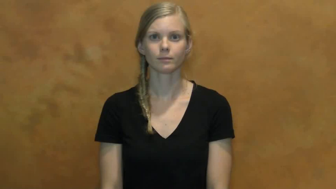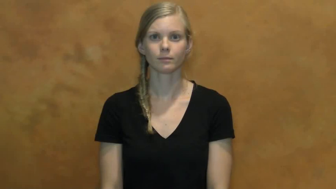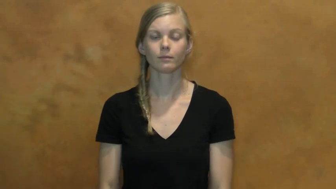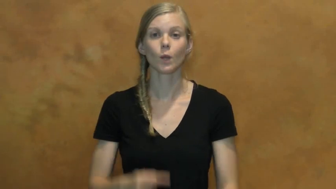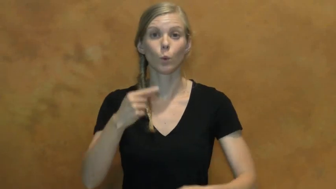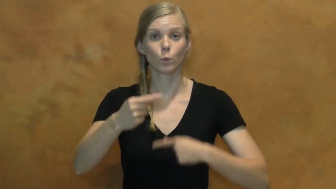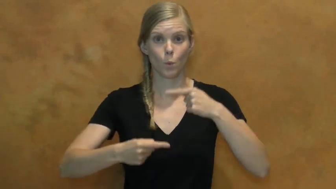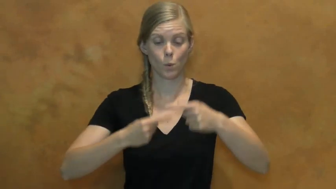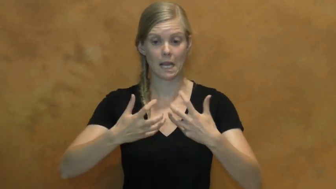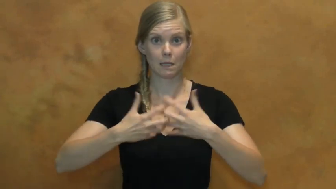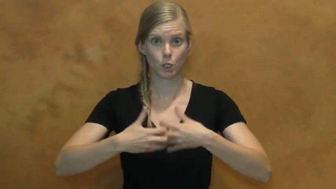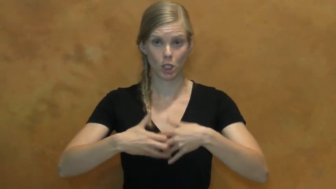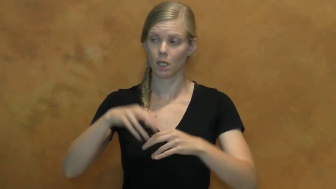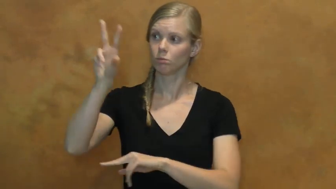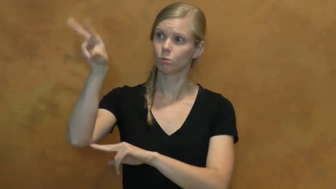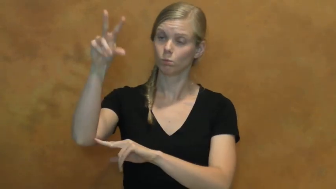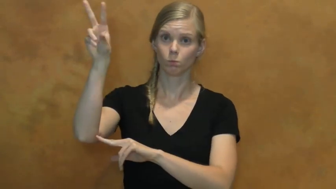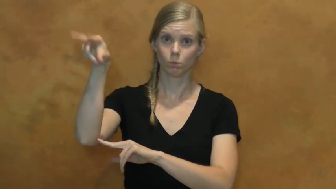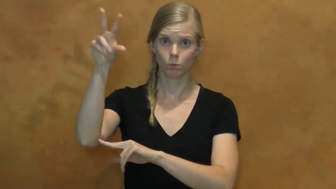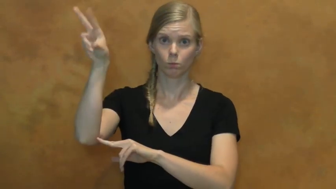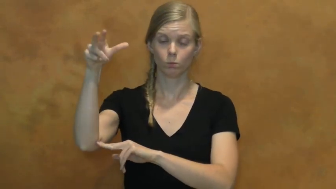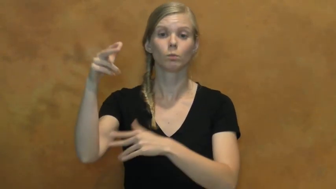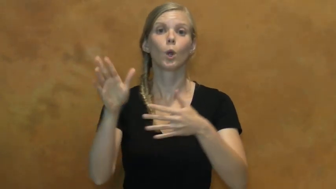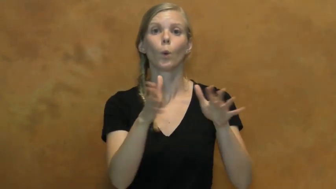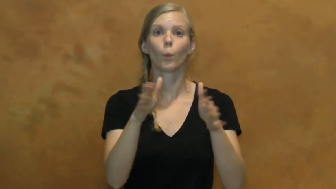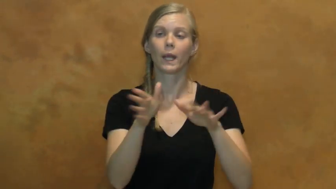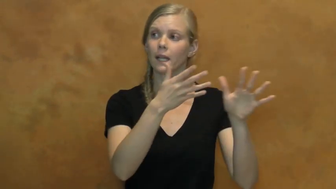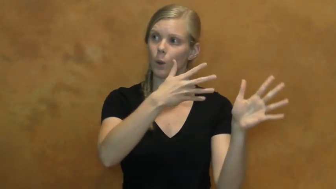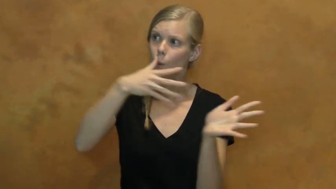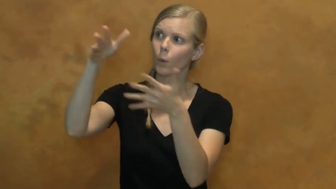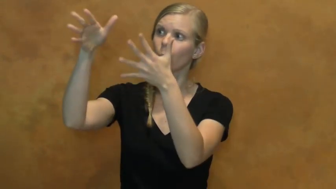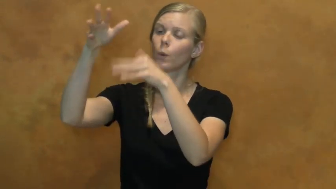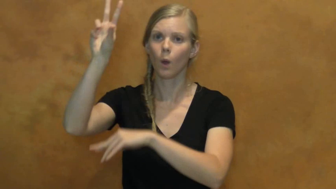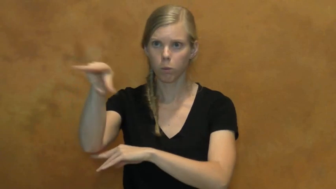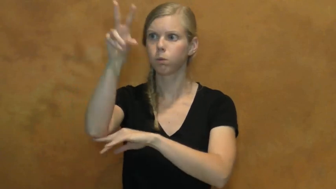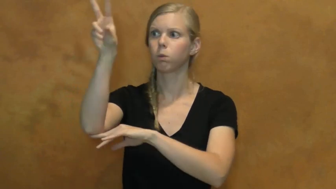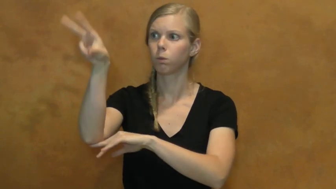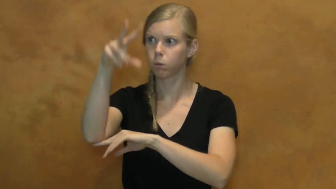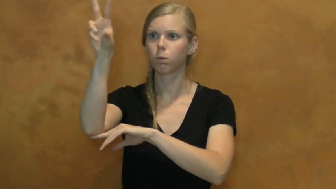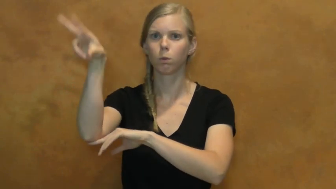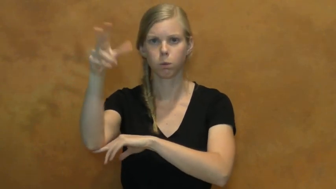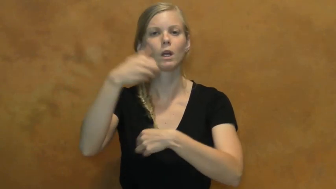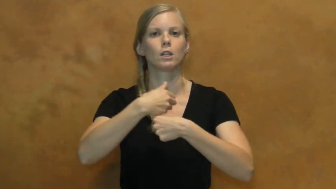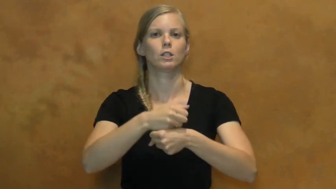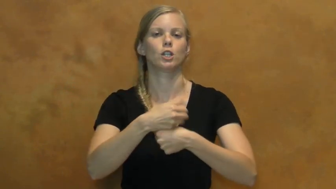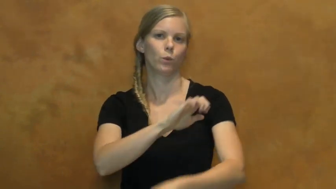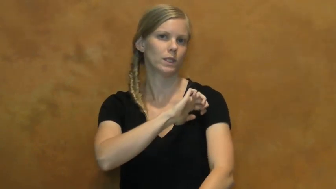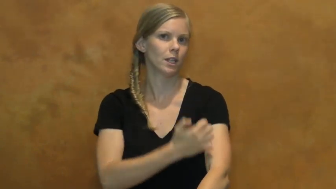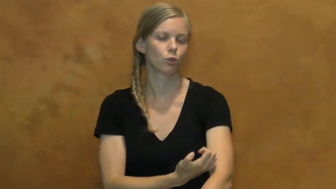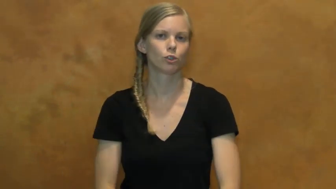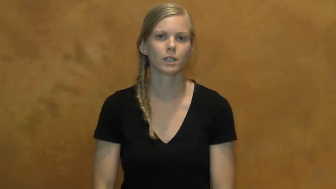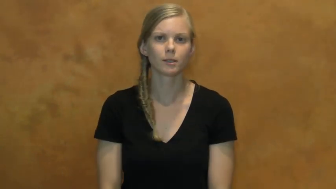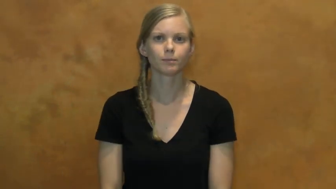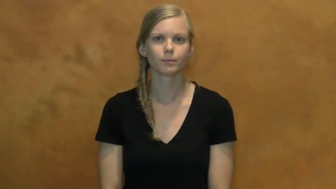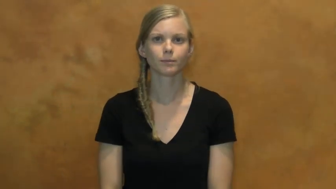wind turbine